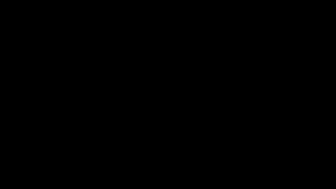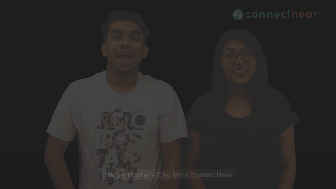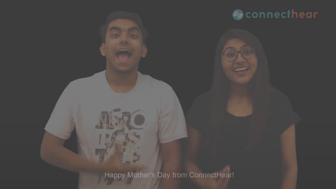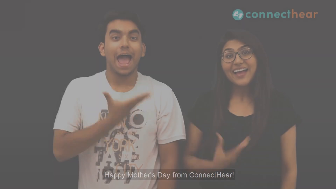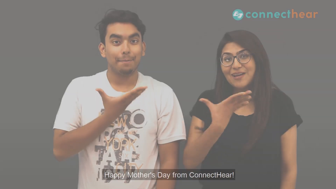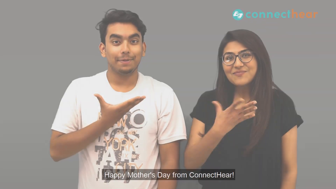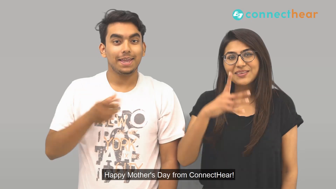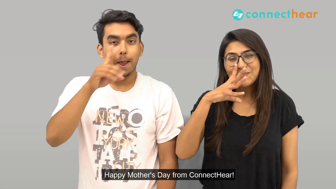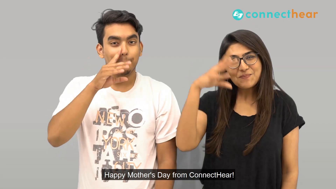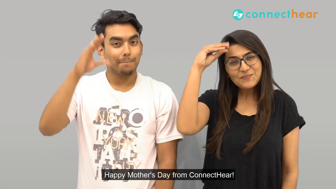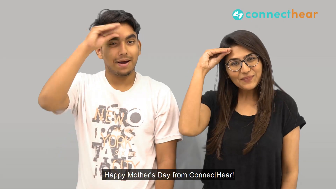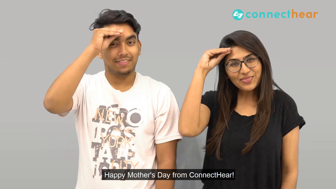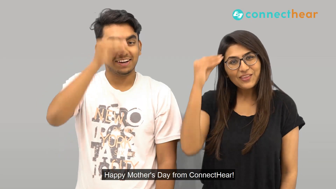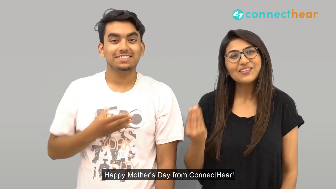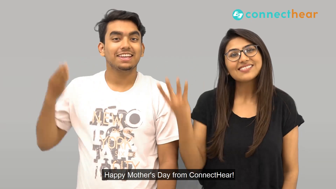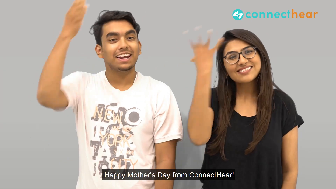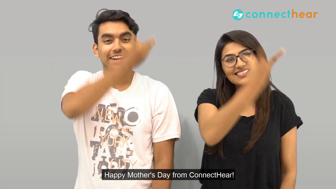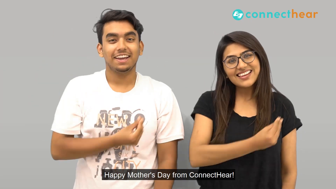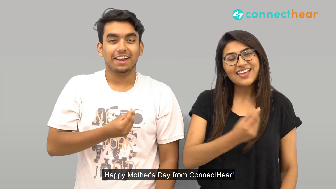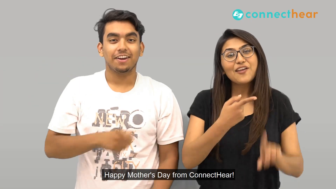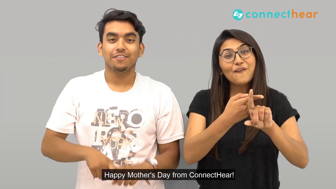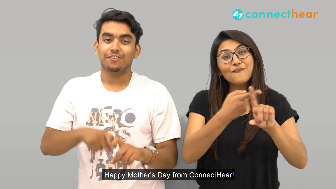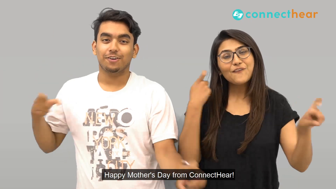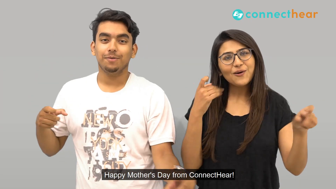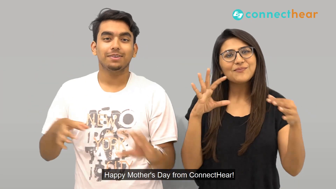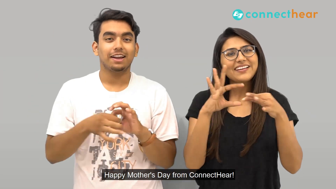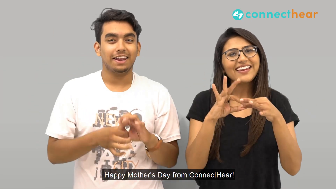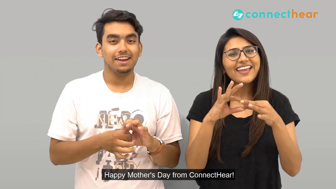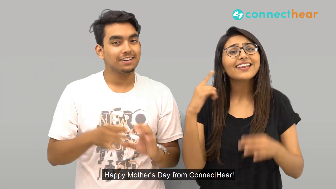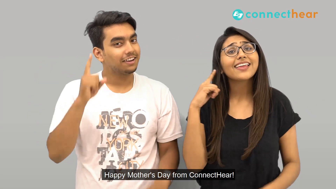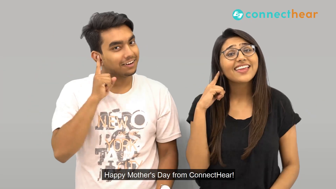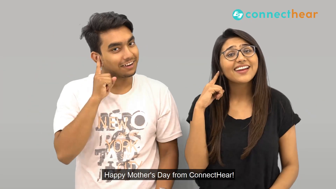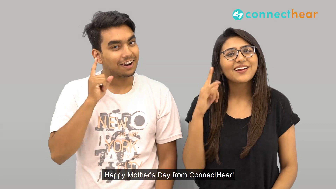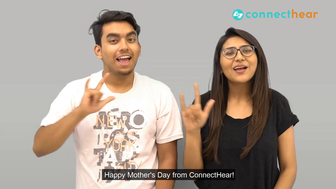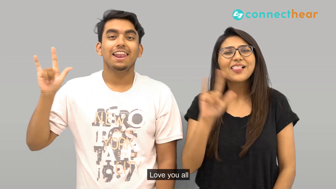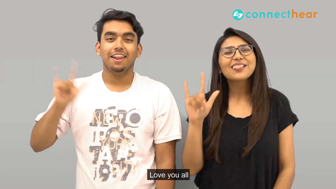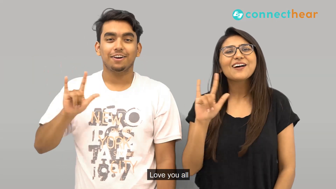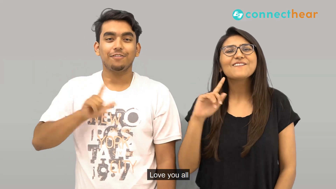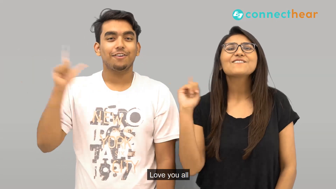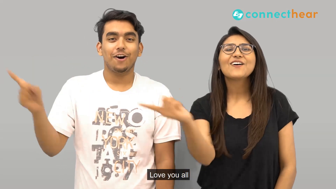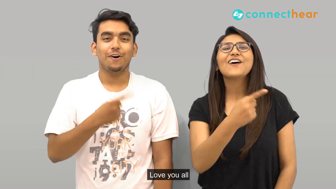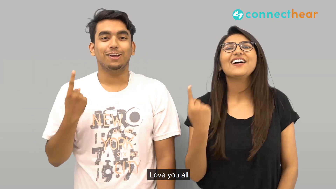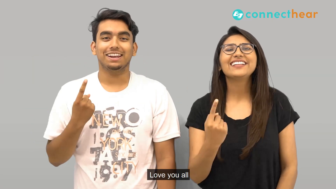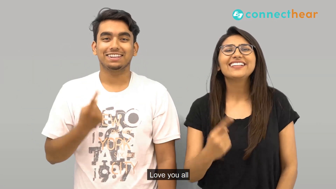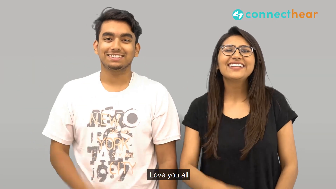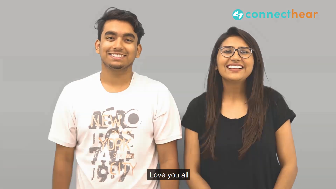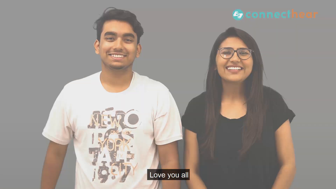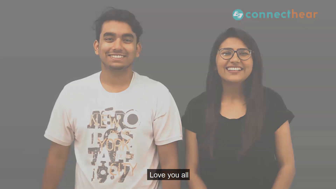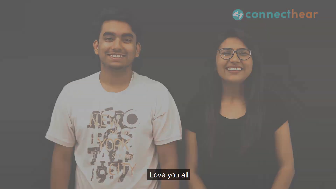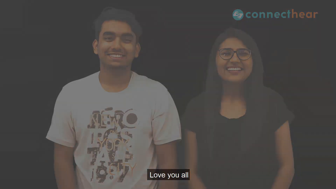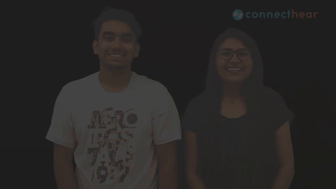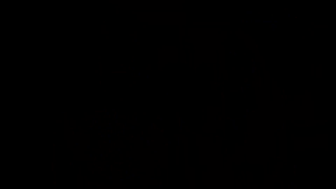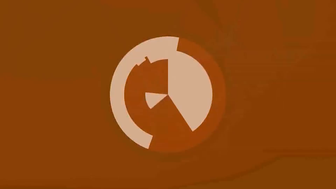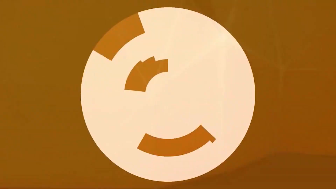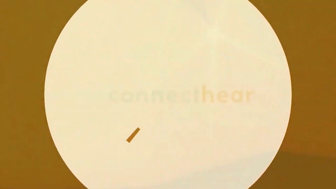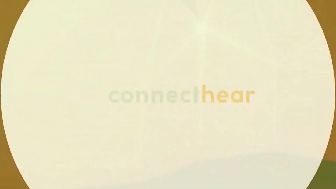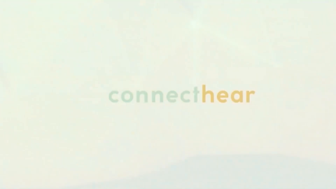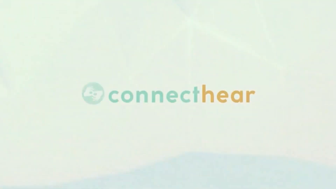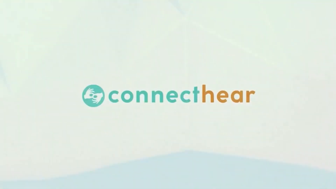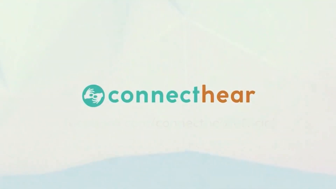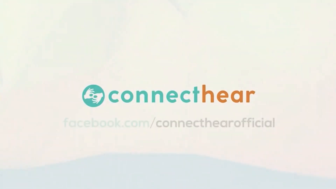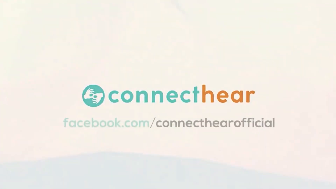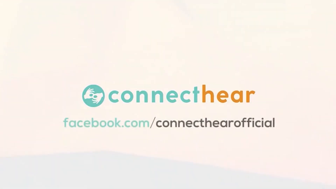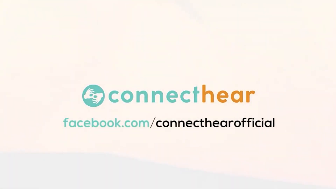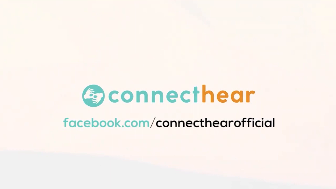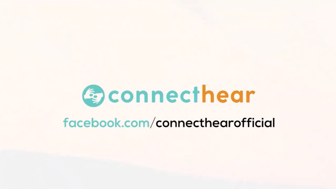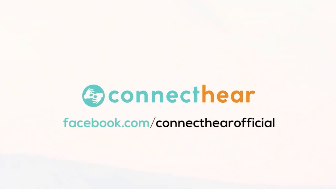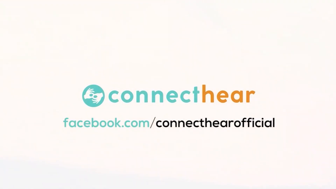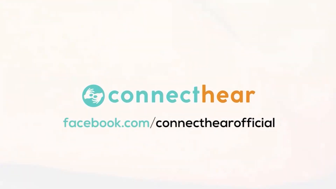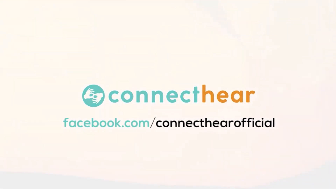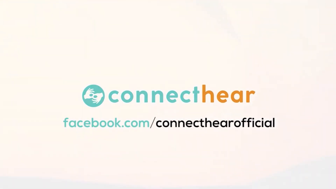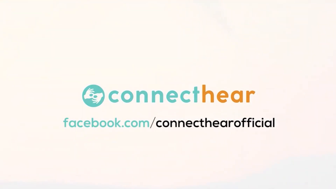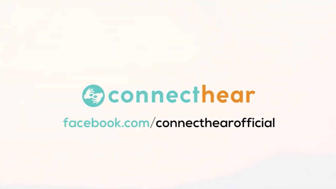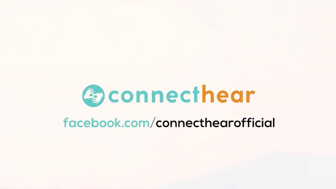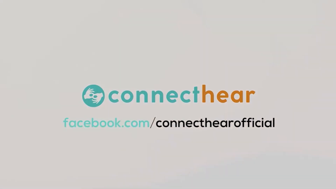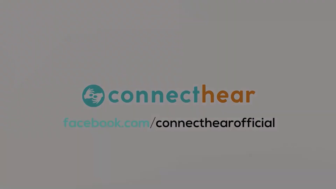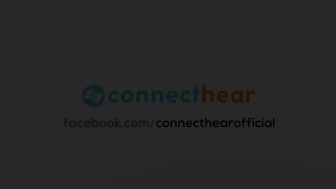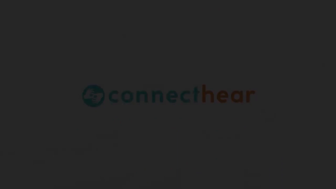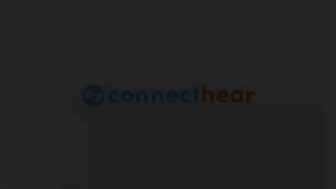Happy Mother's Day